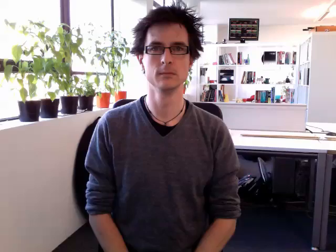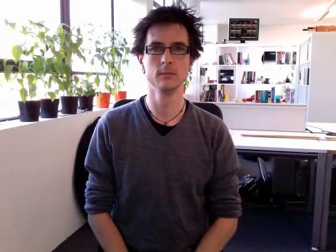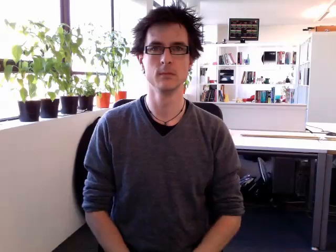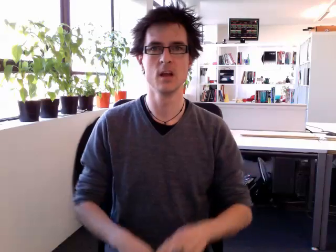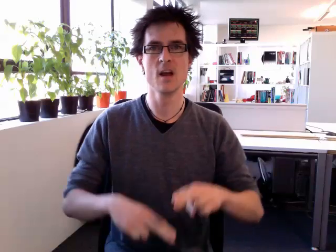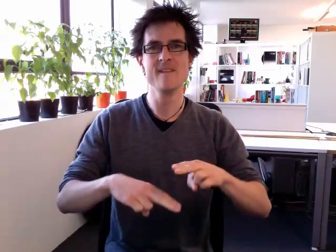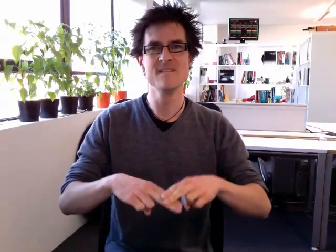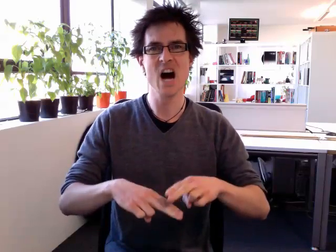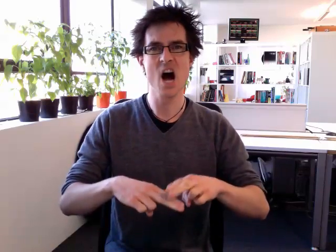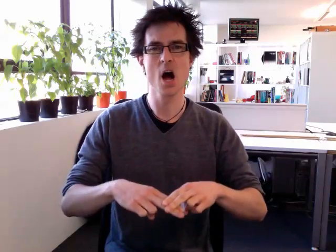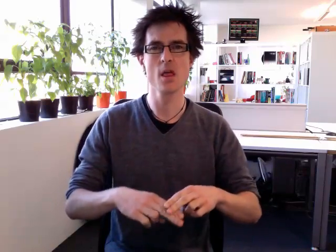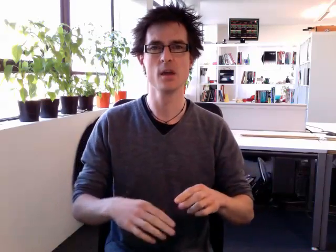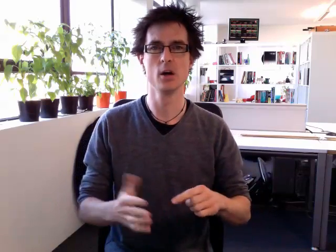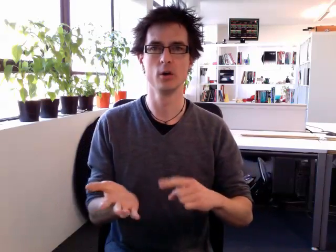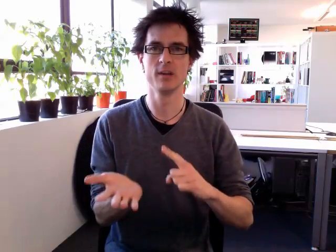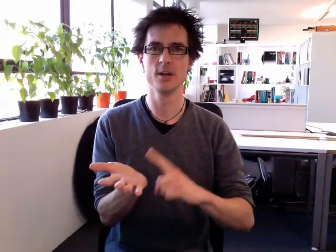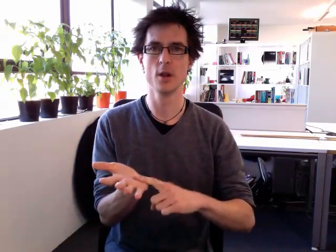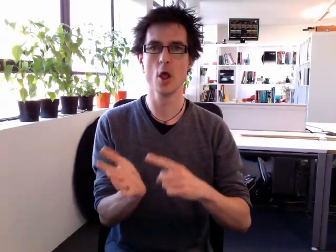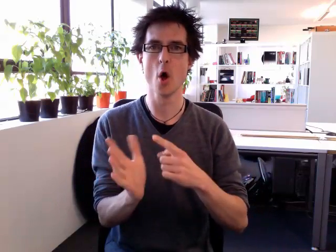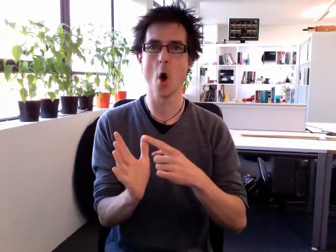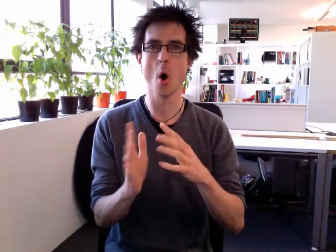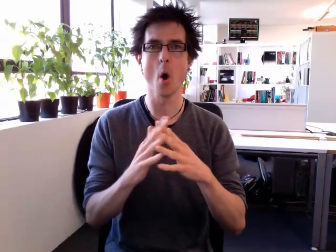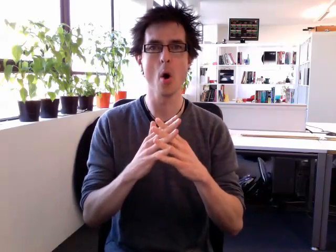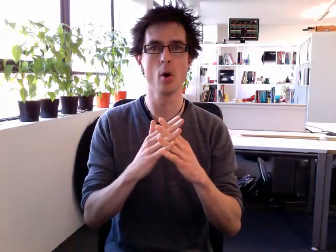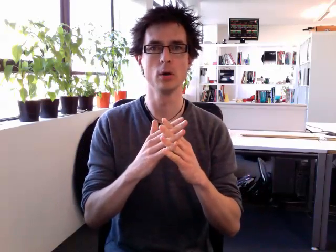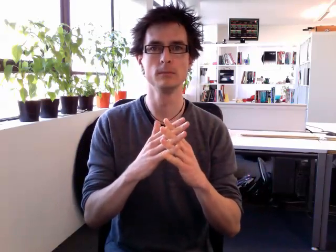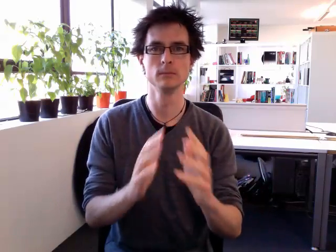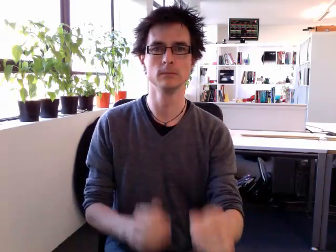father in law